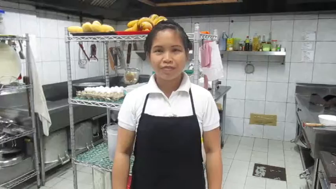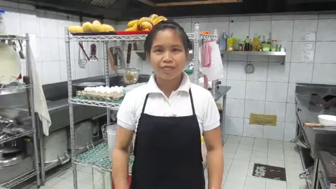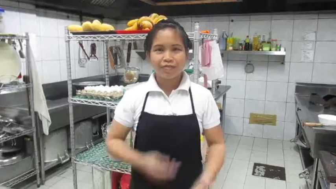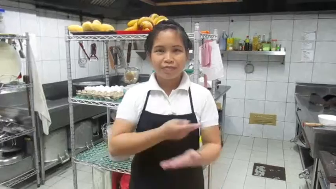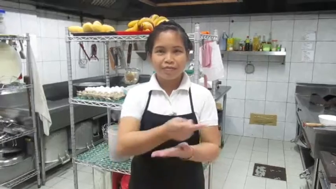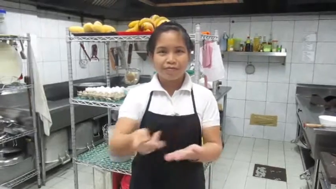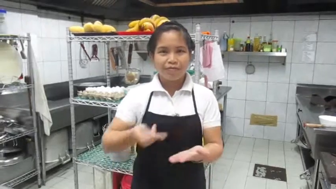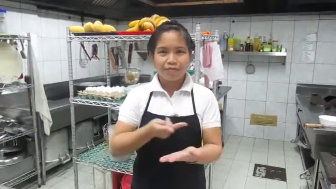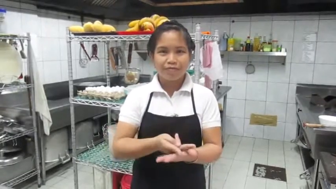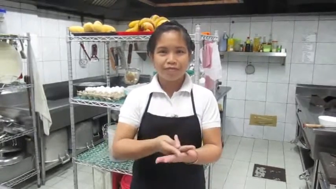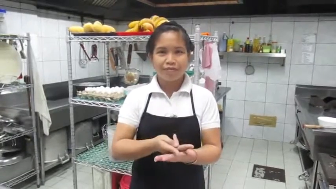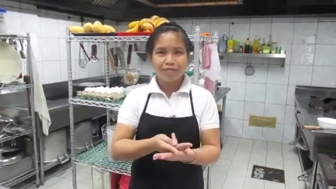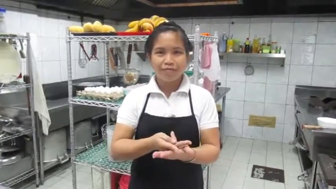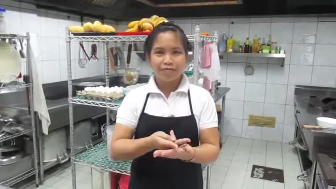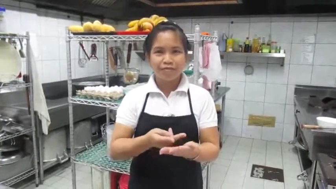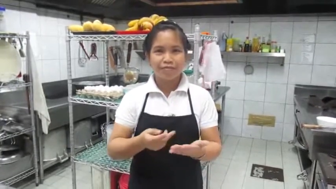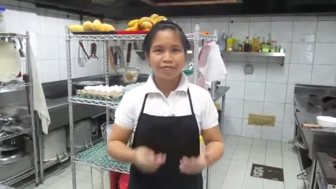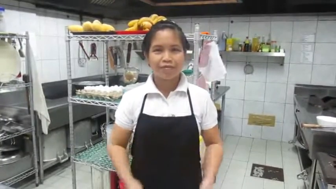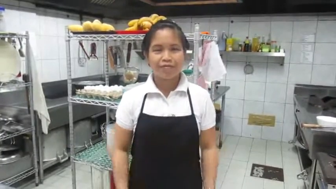Plate